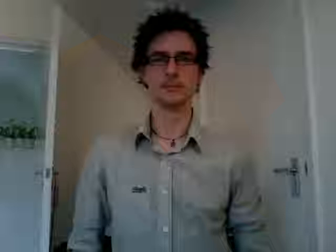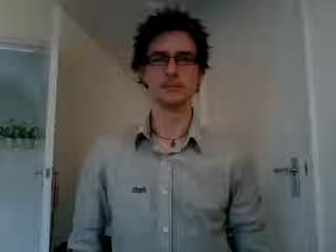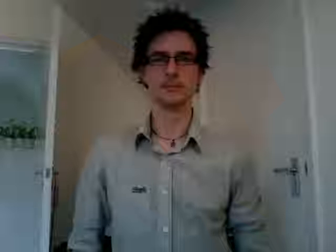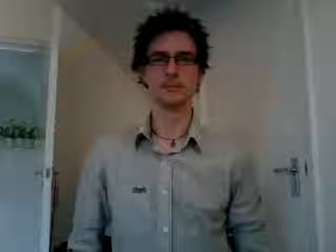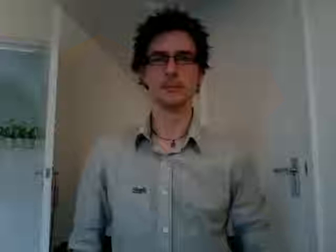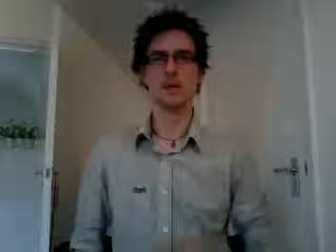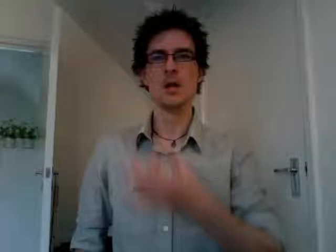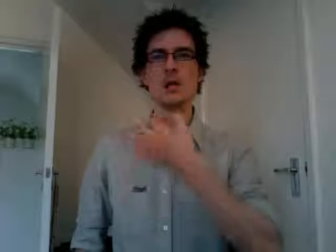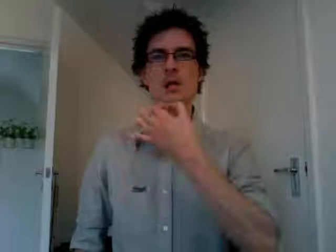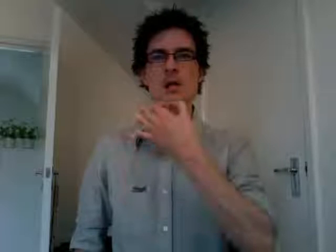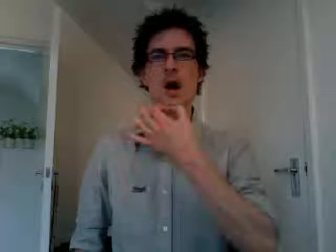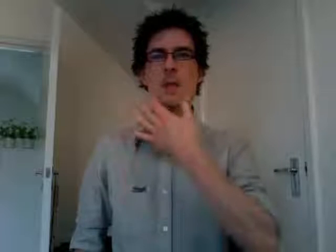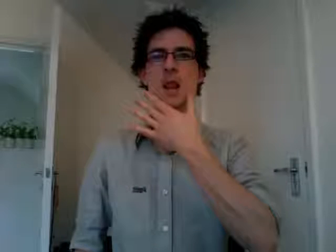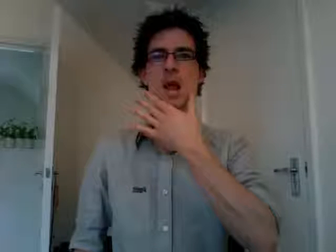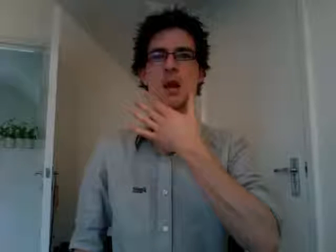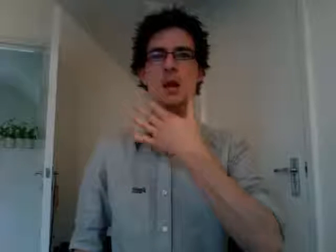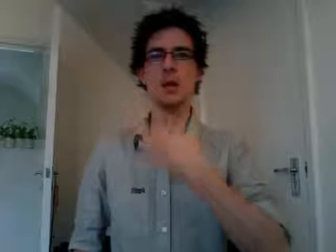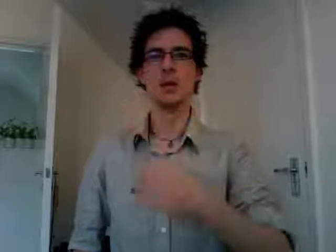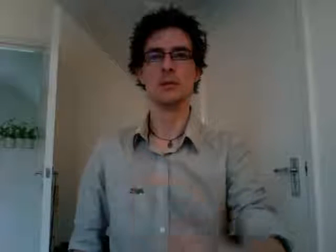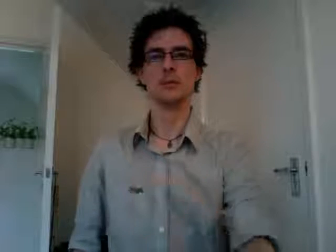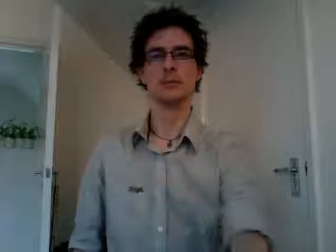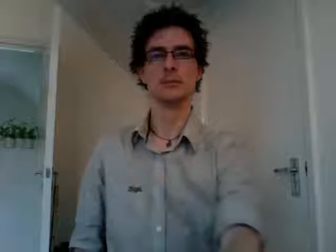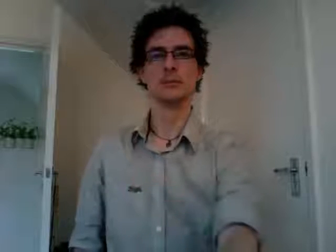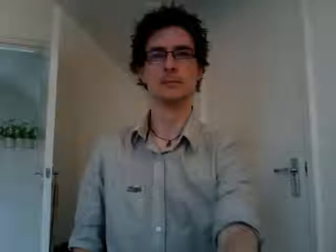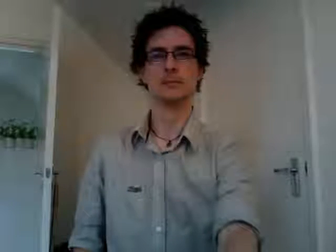dublin